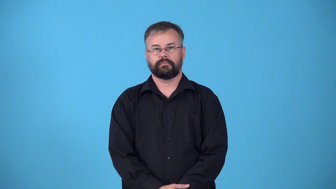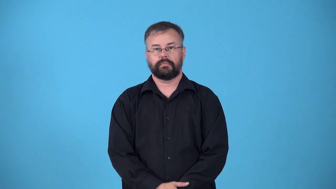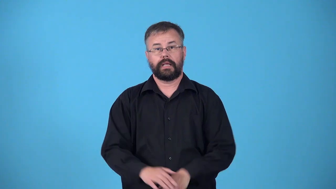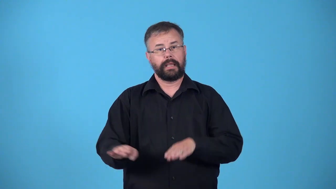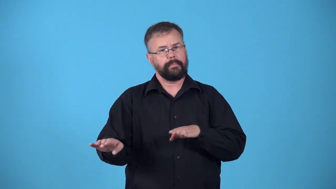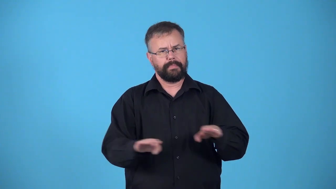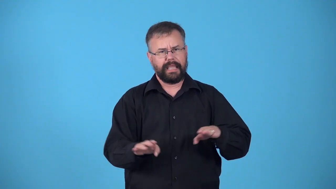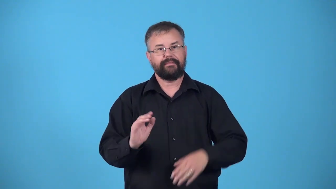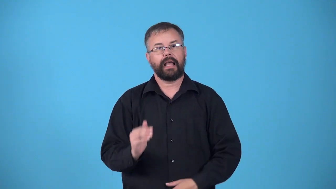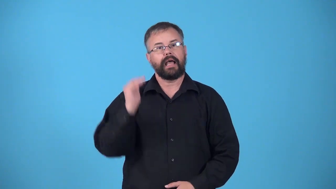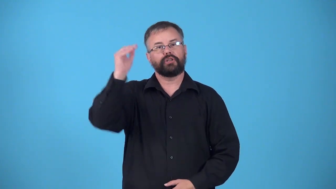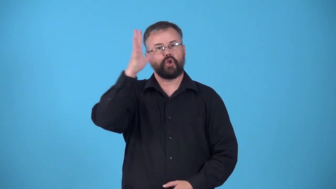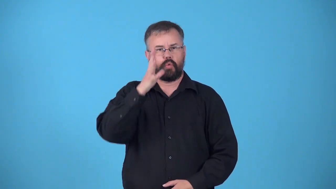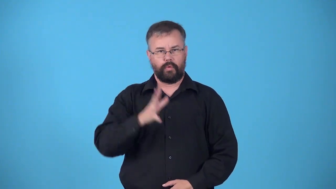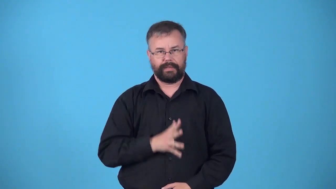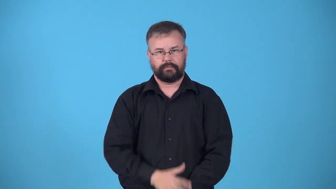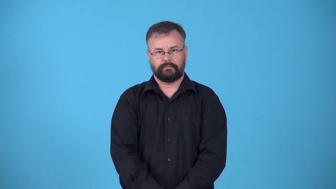muliebrity